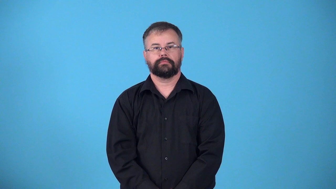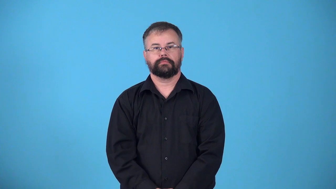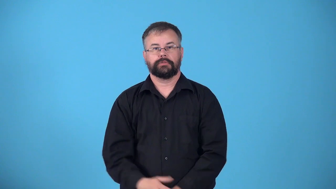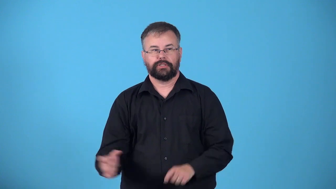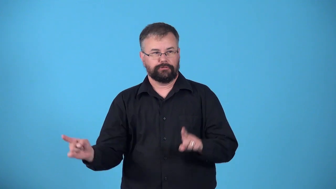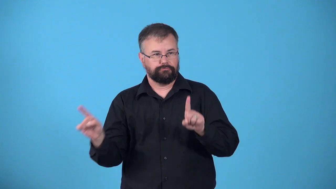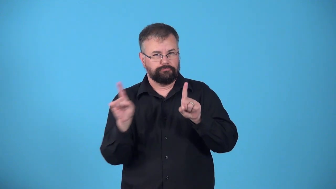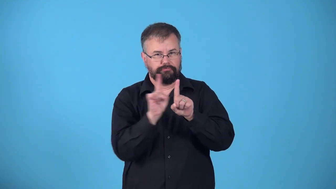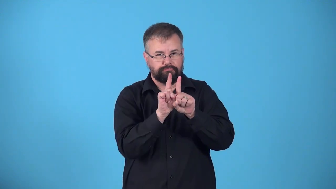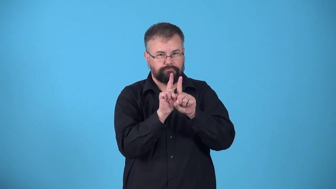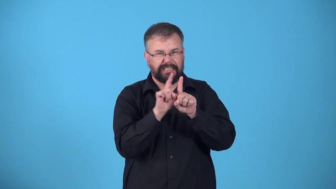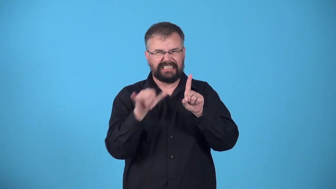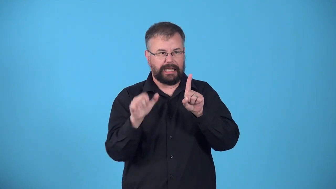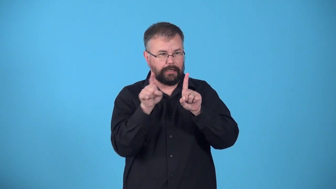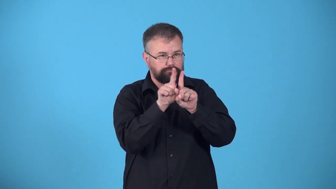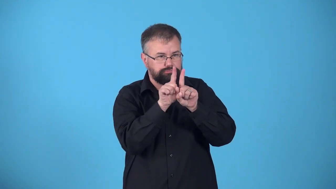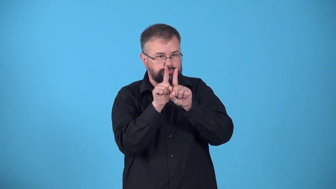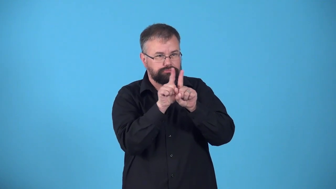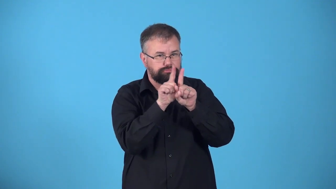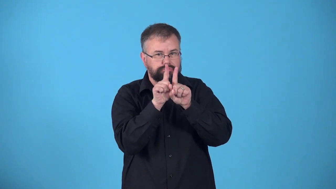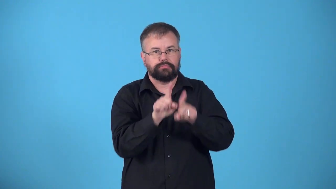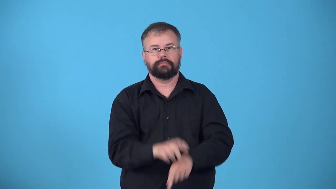hug